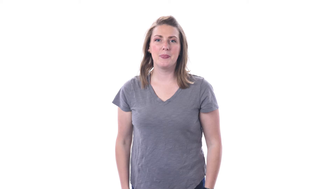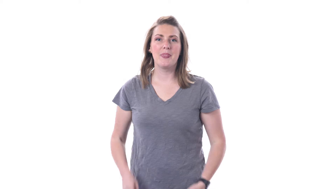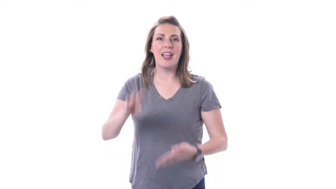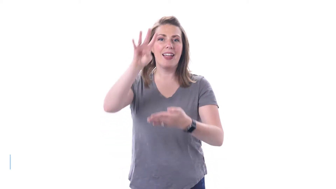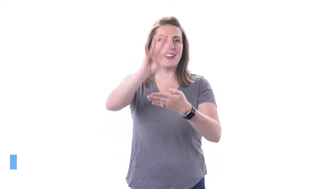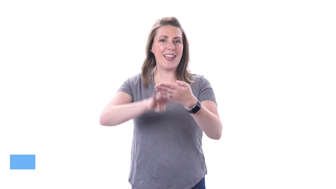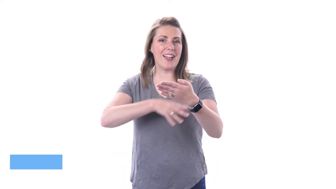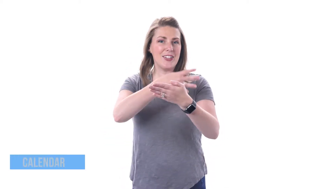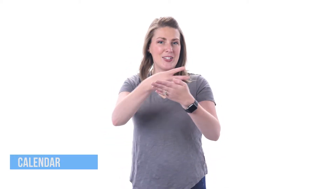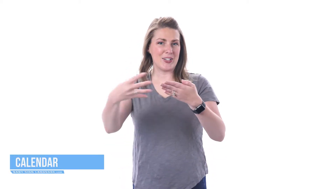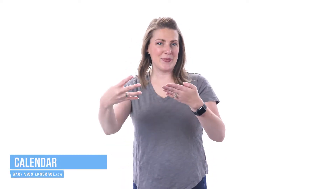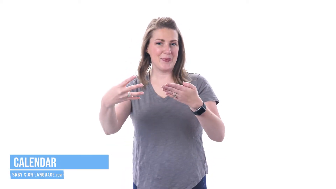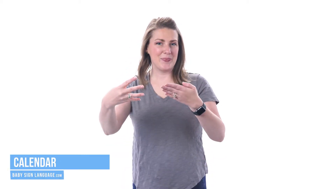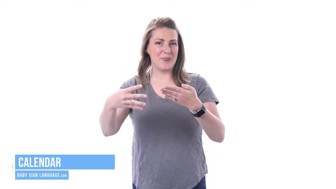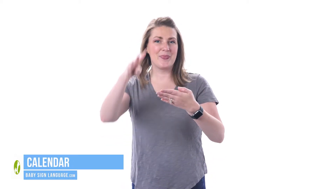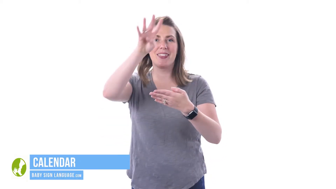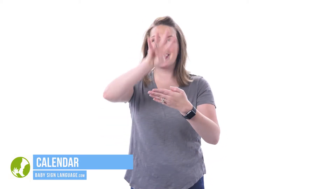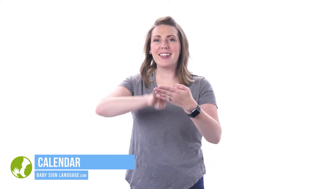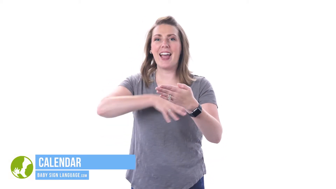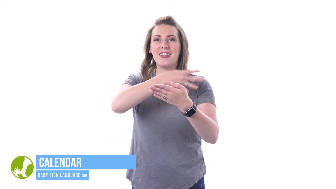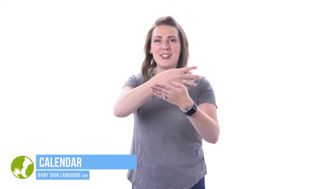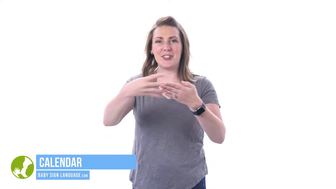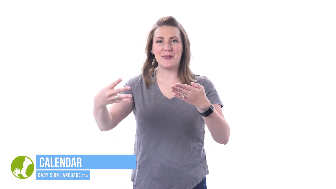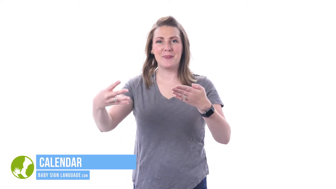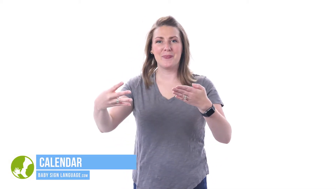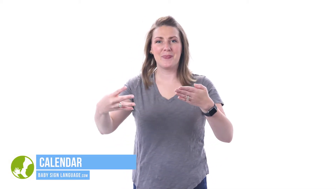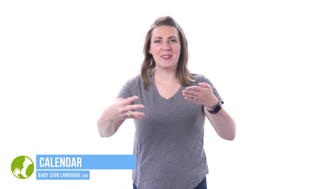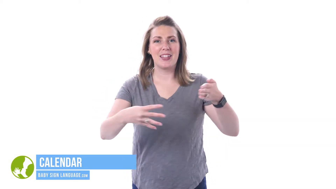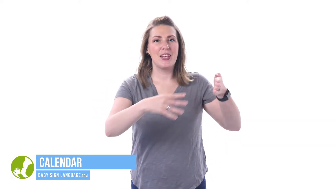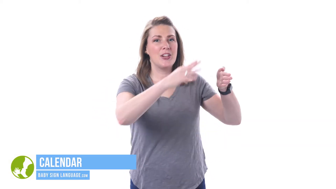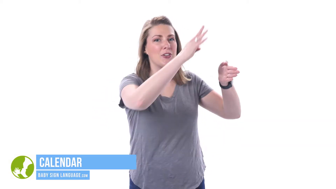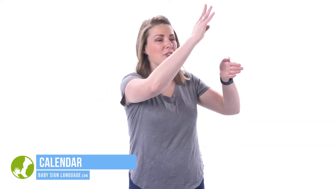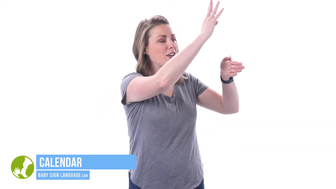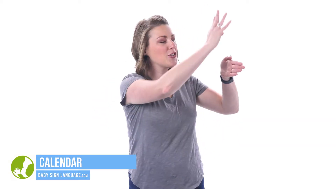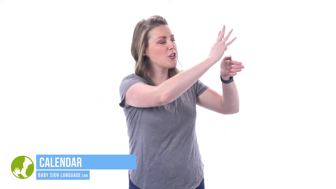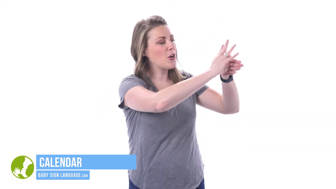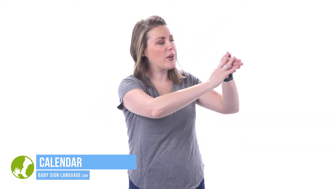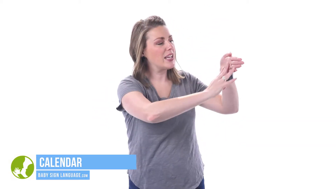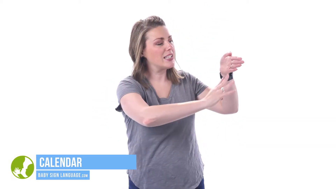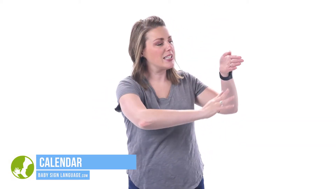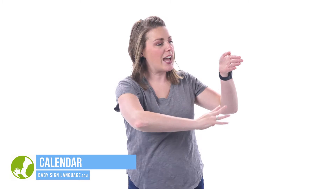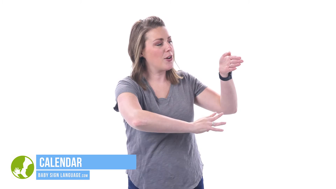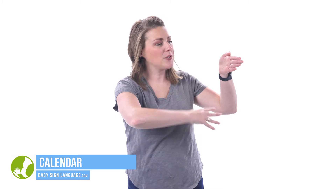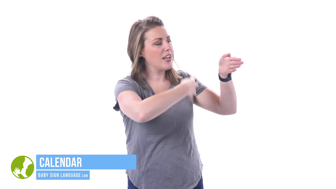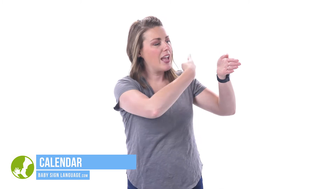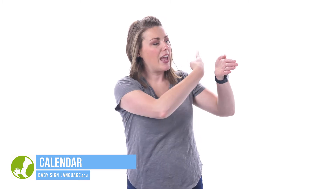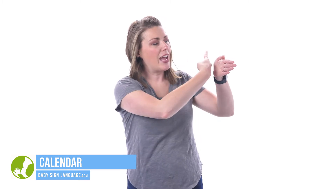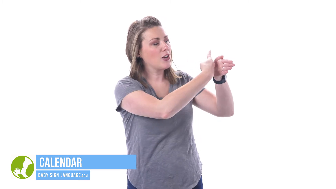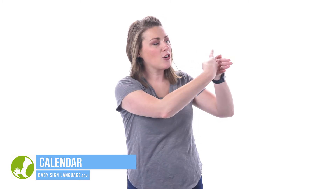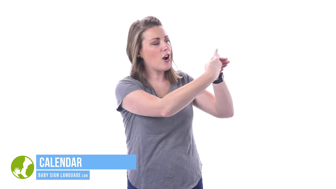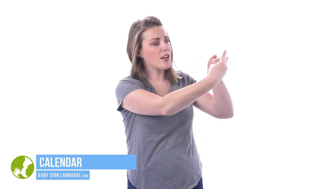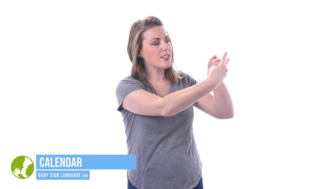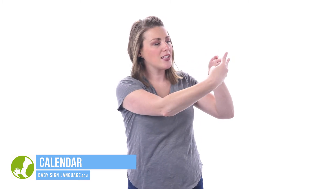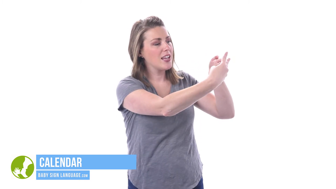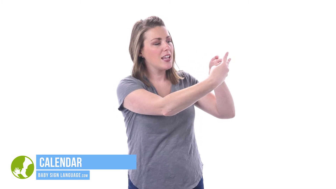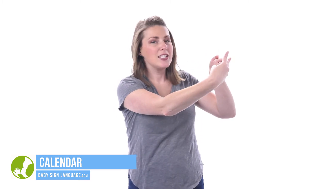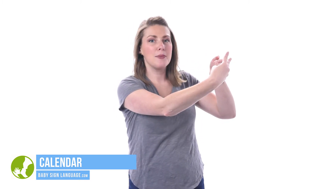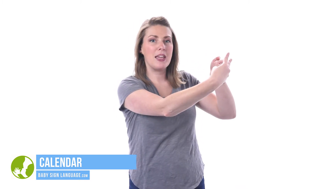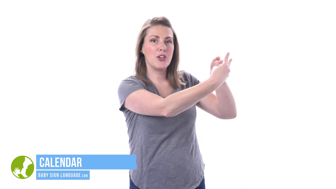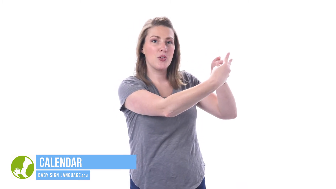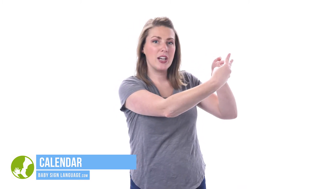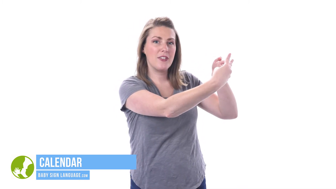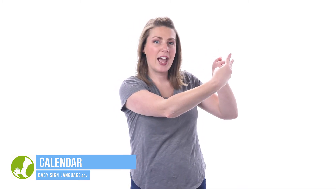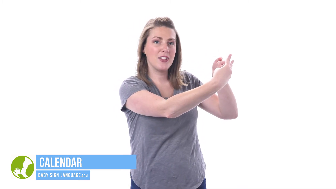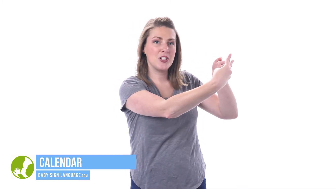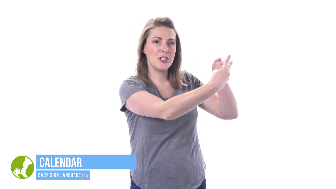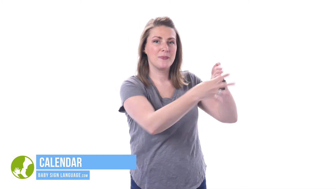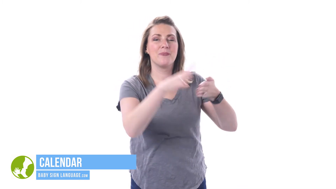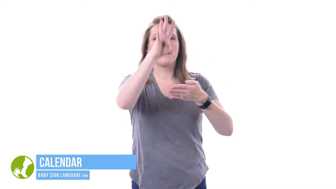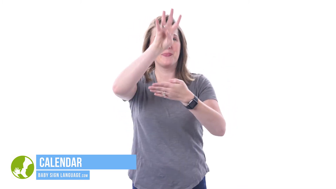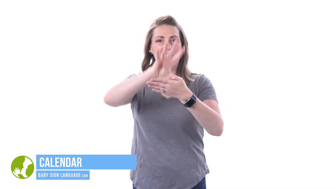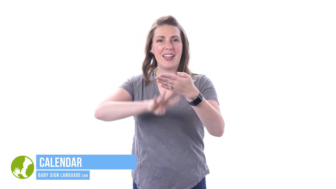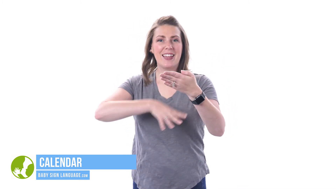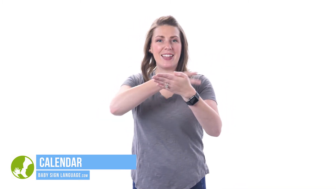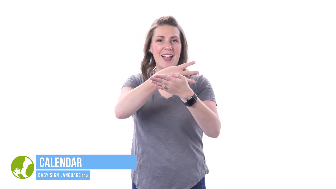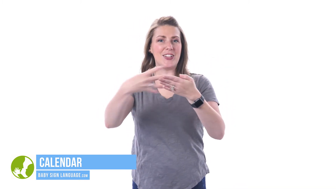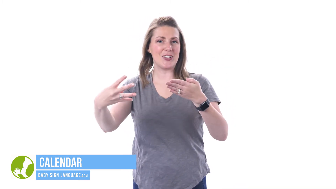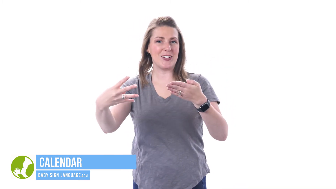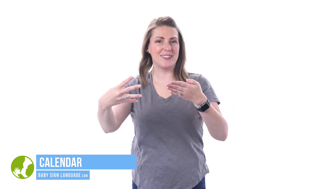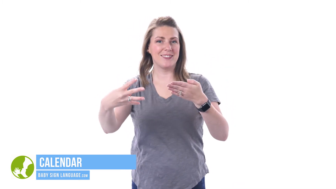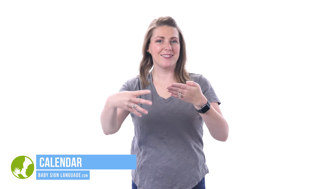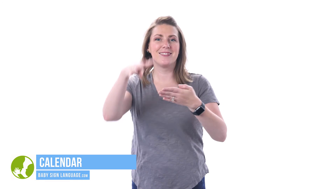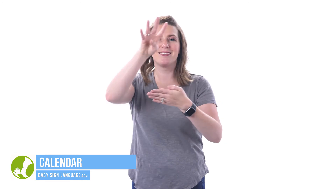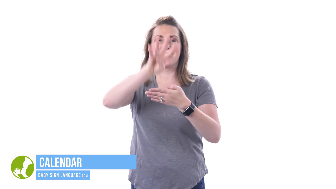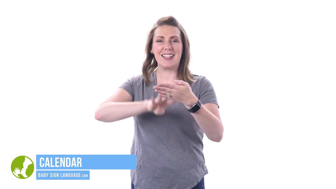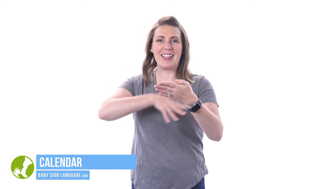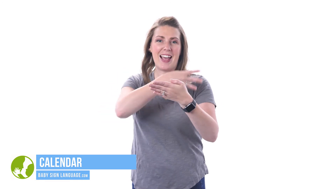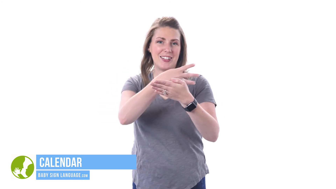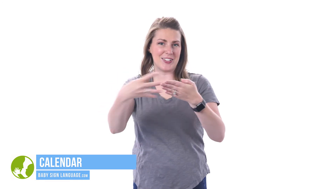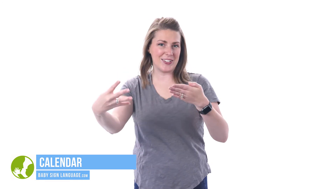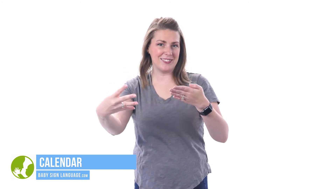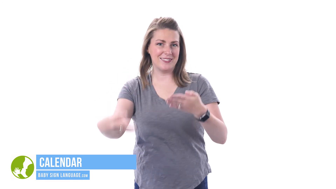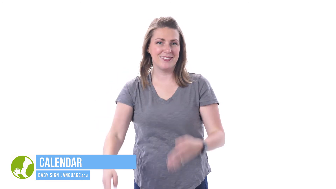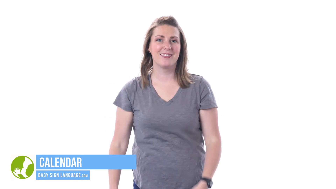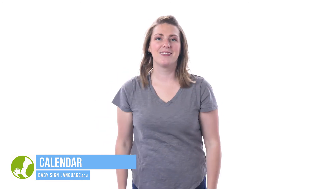Calendar